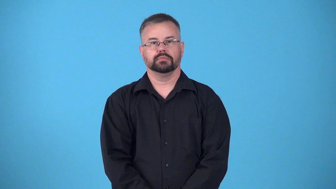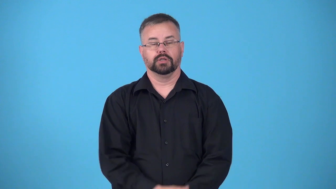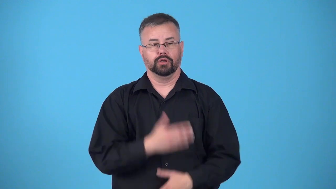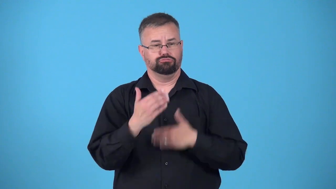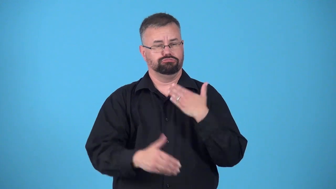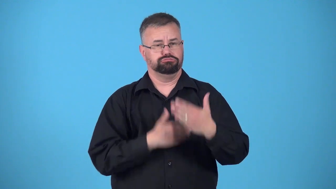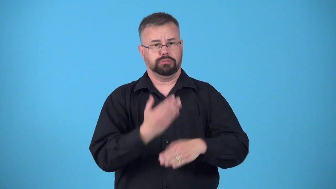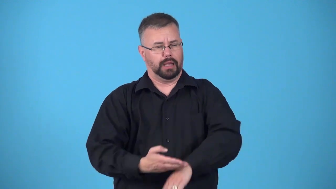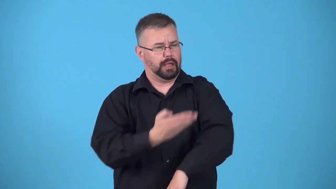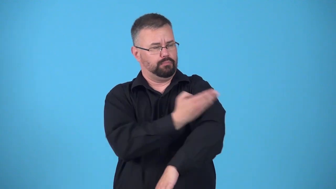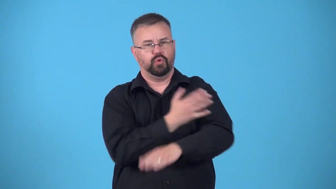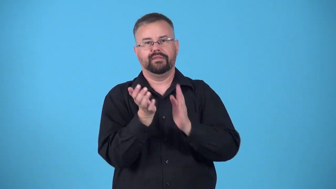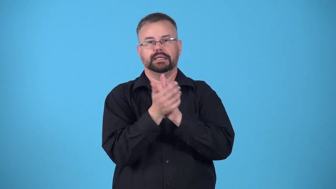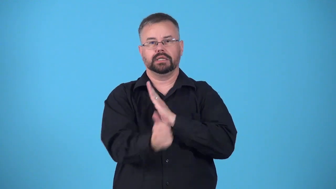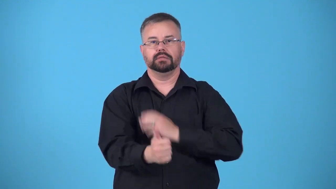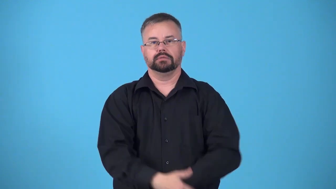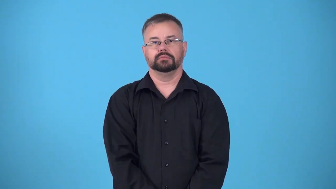sharpen up skills